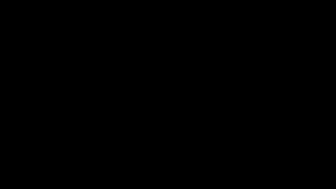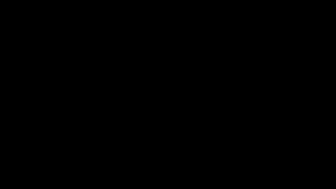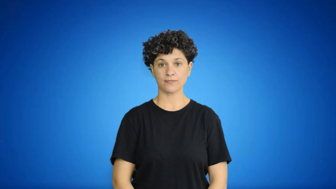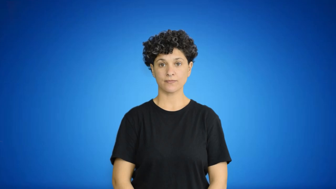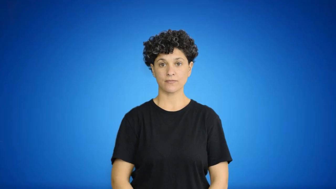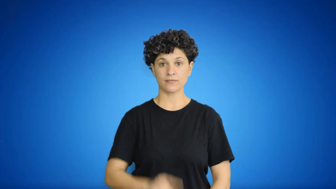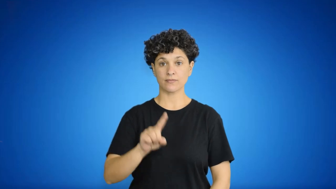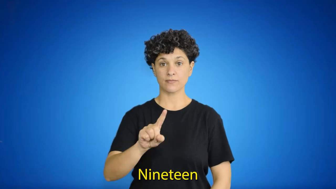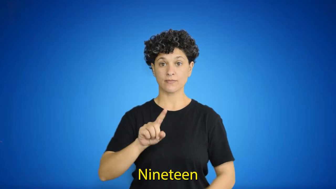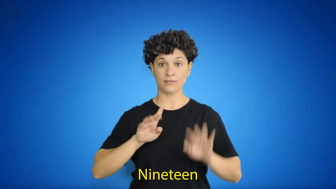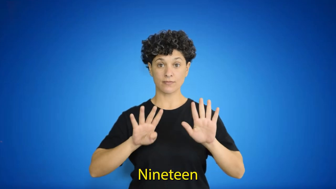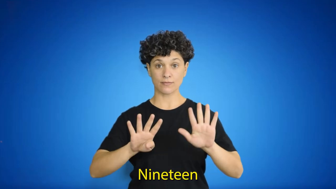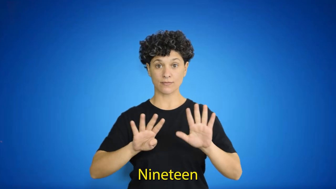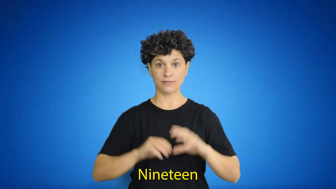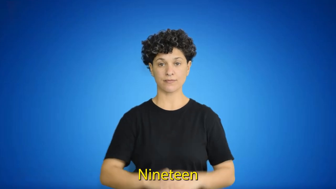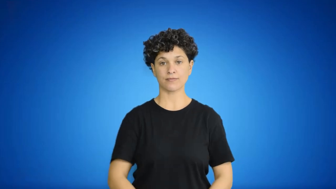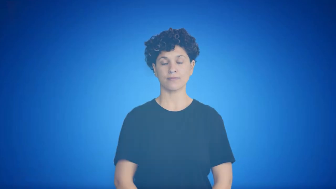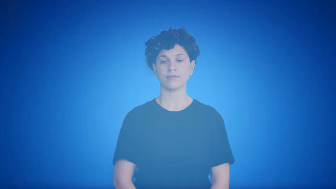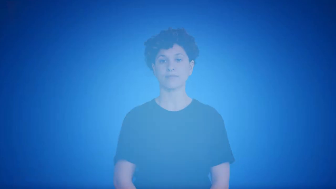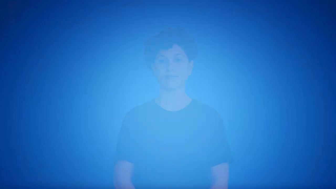Nineteen